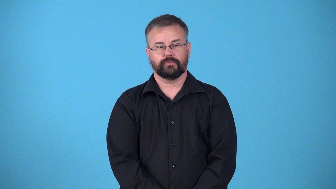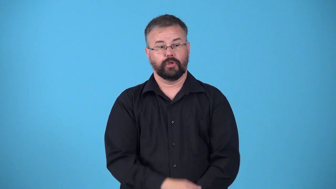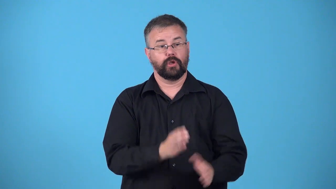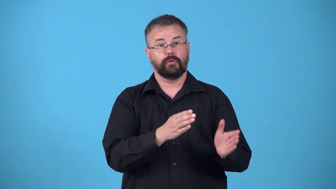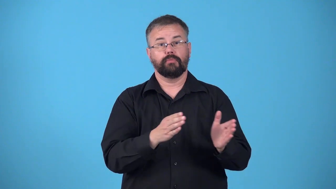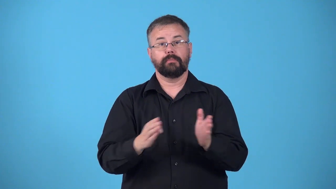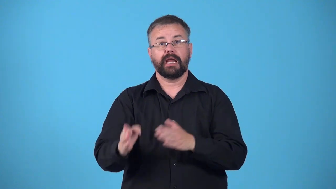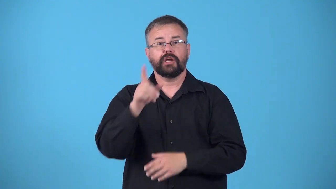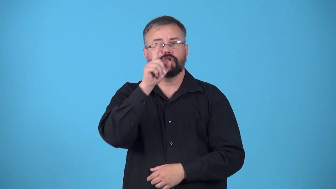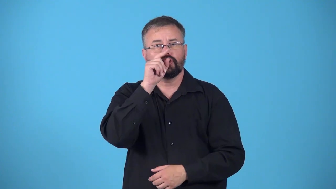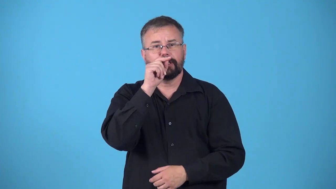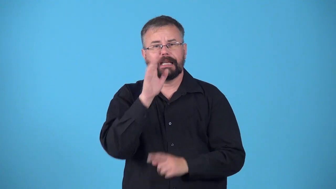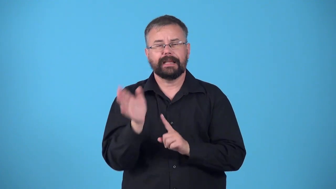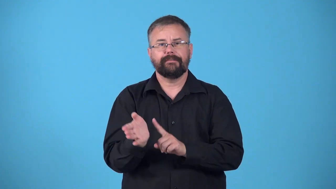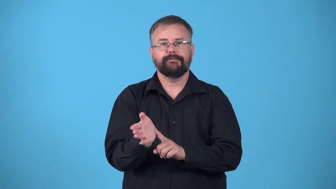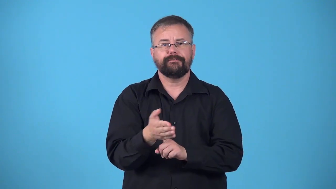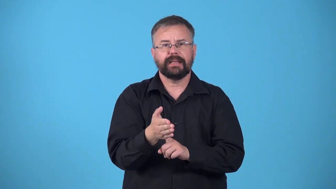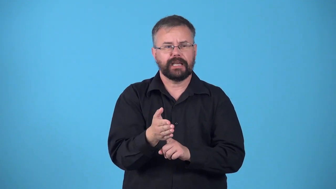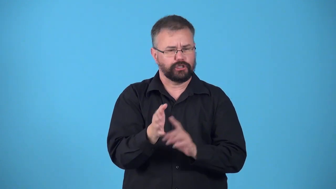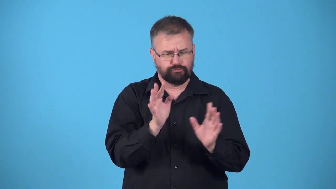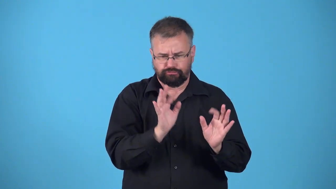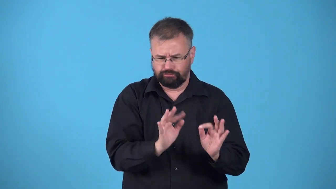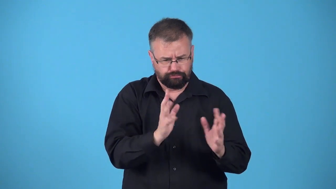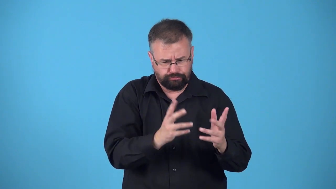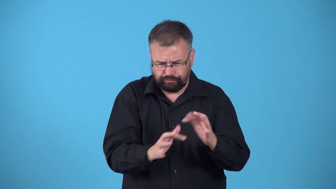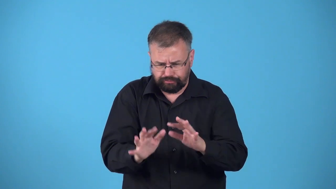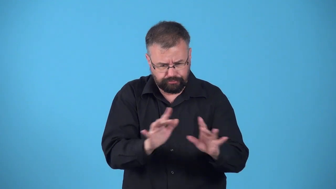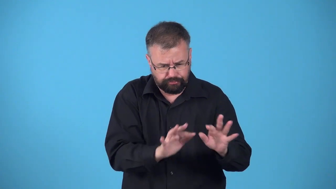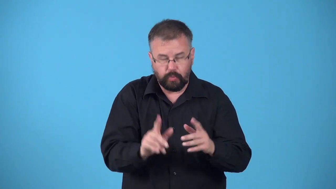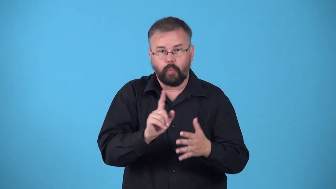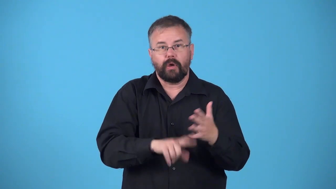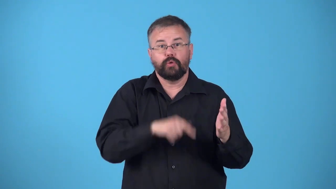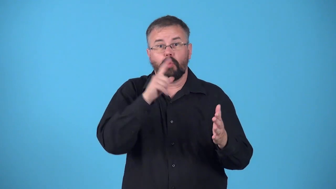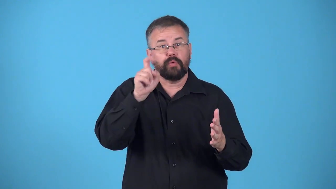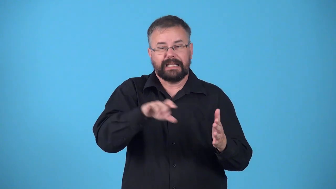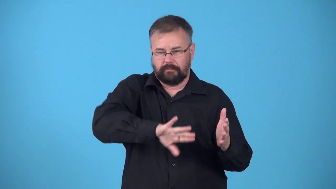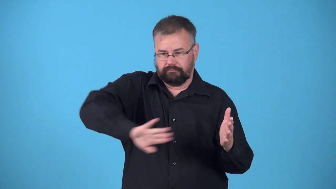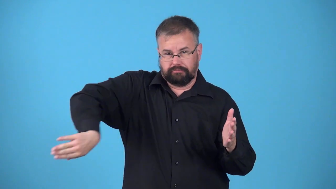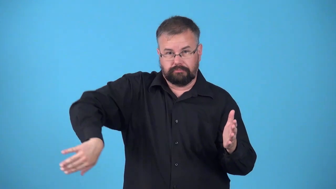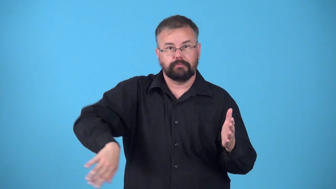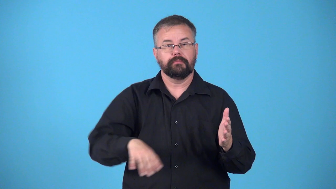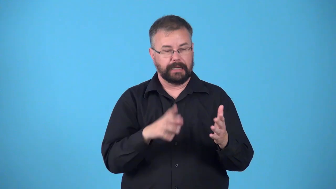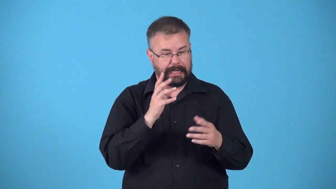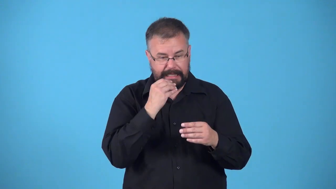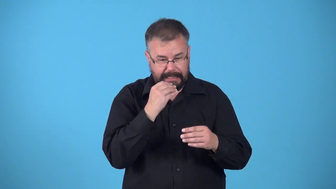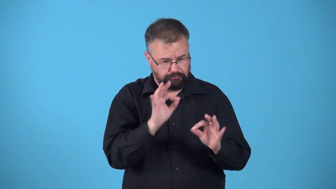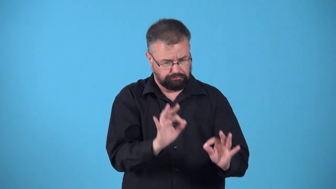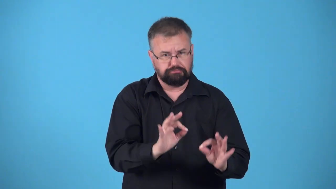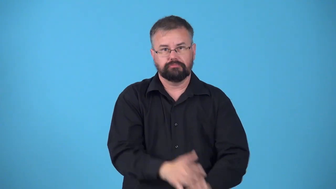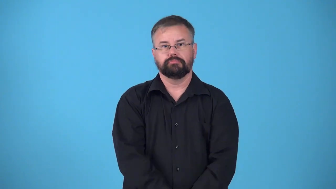dress